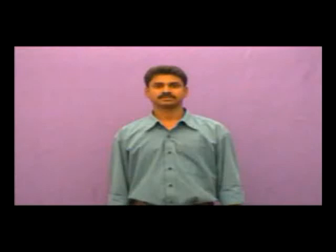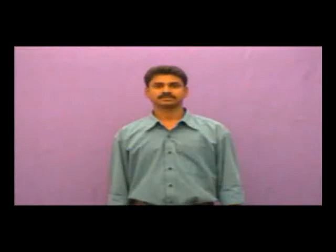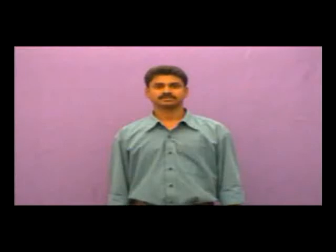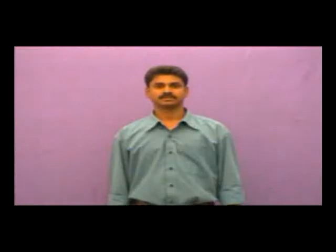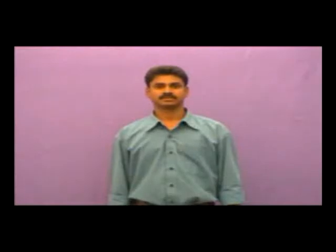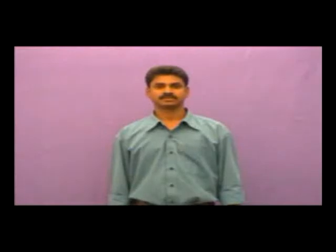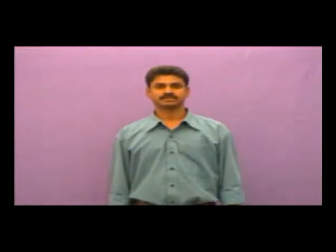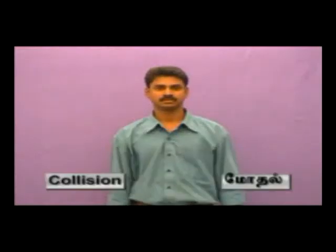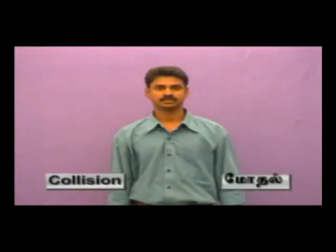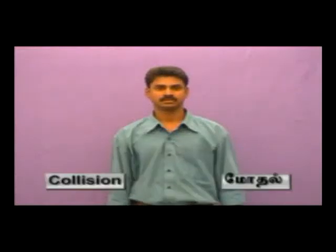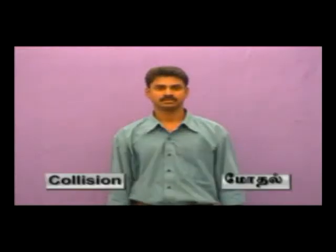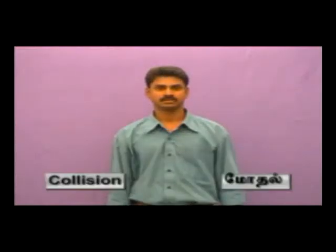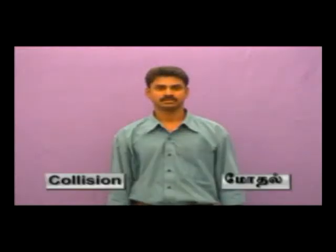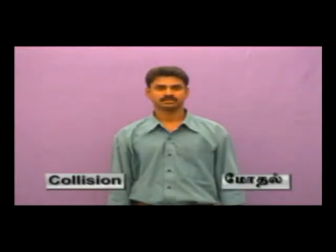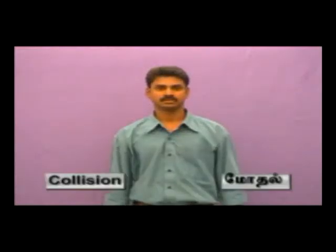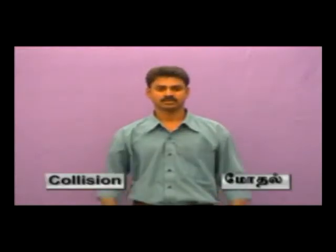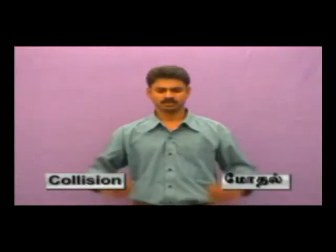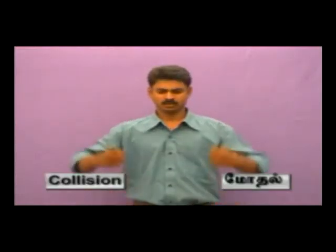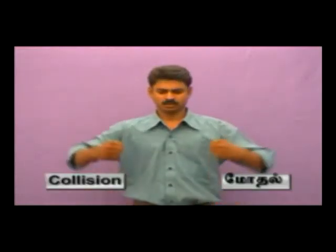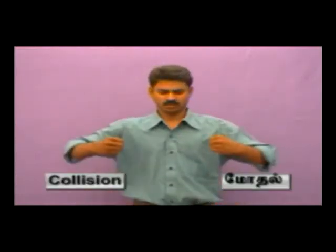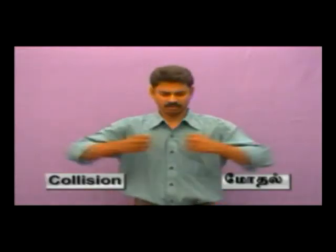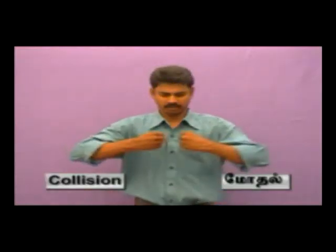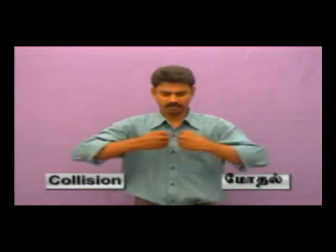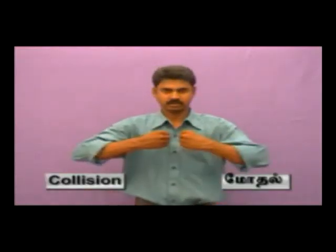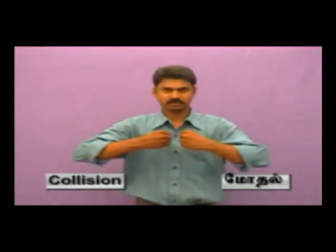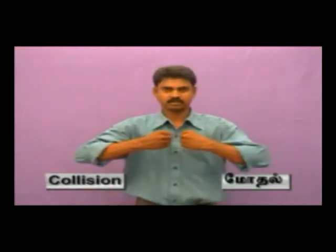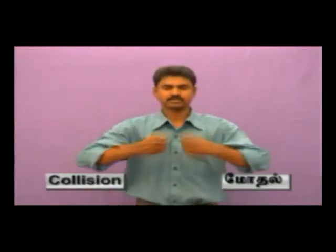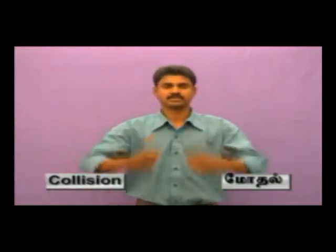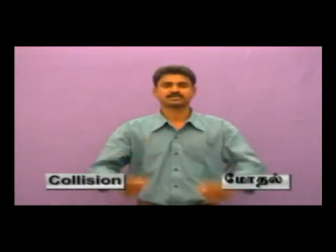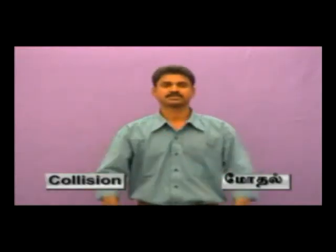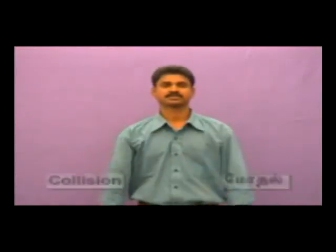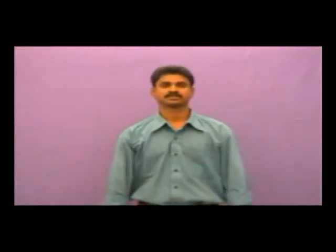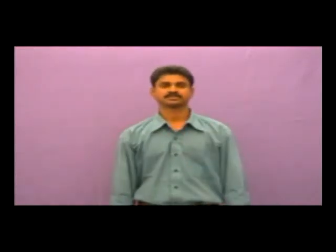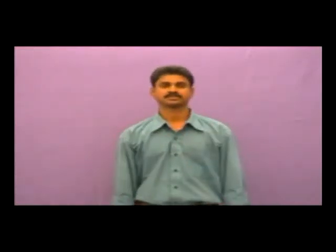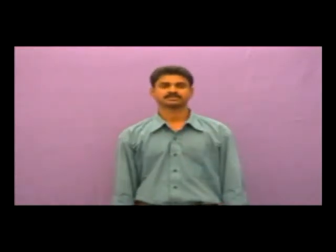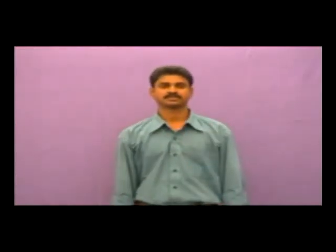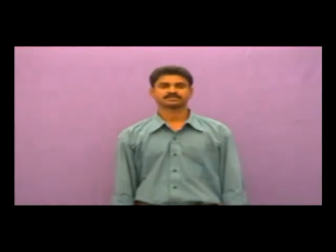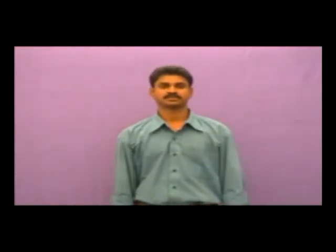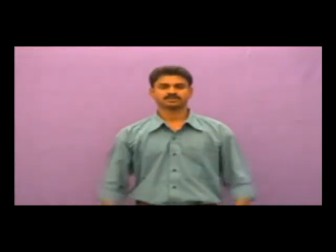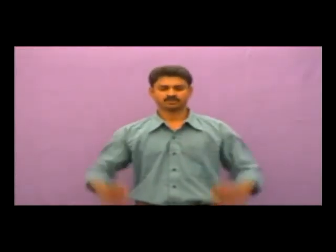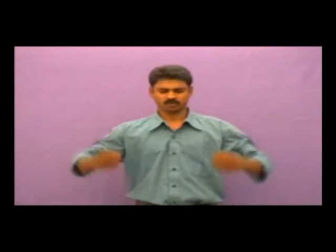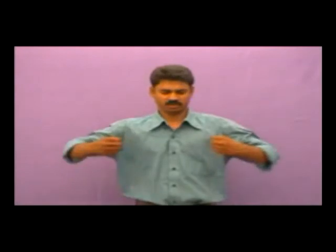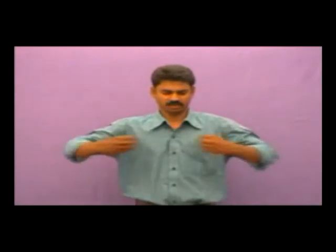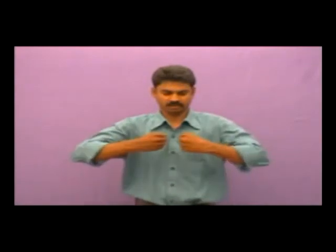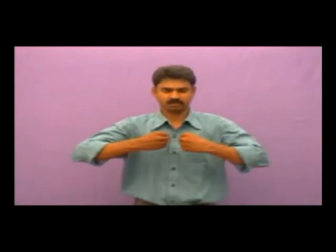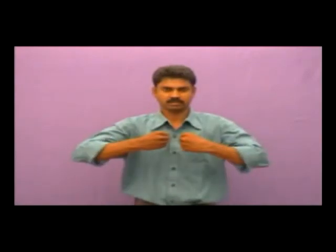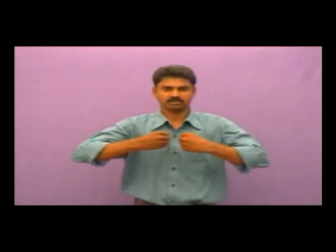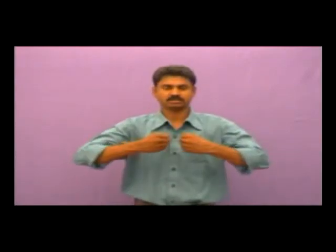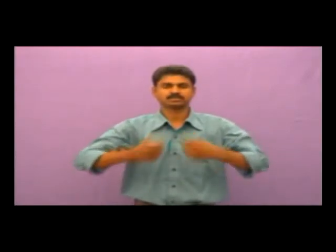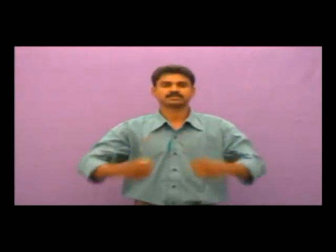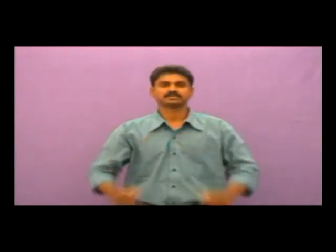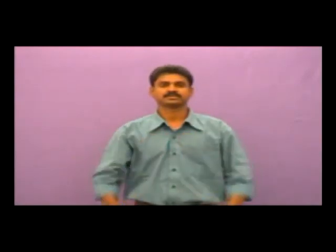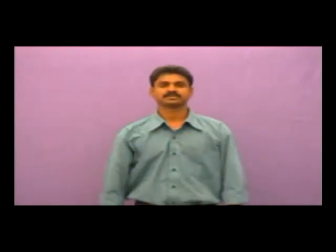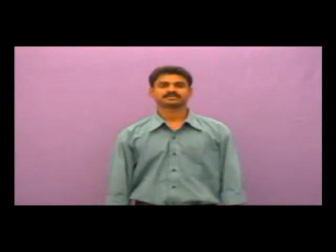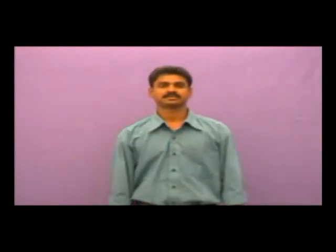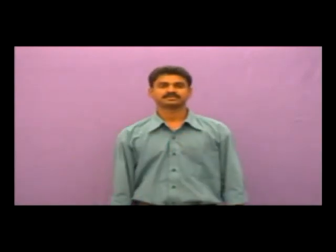Colllsion